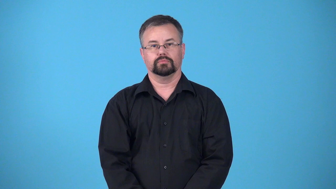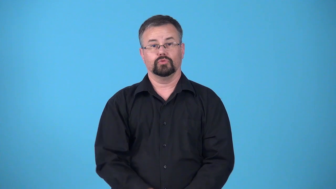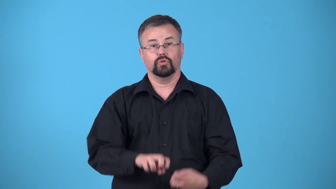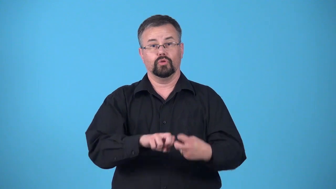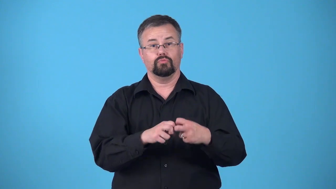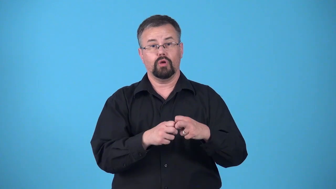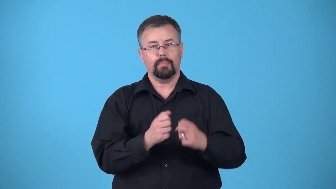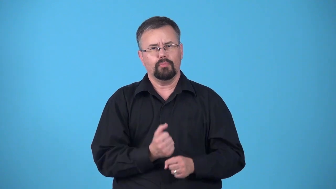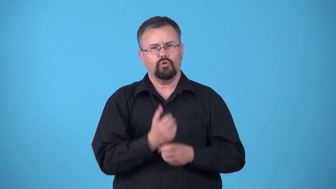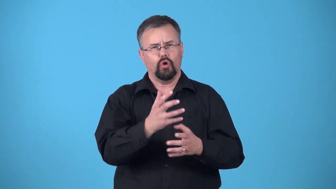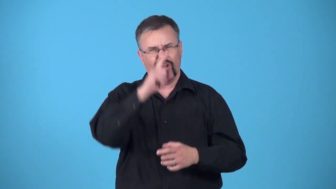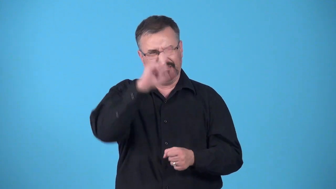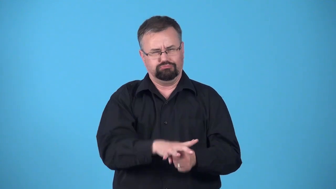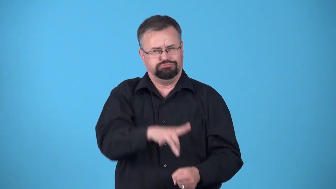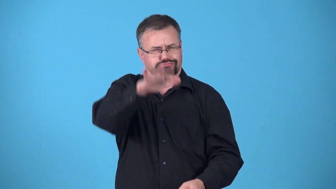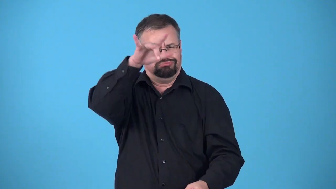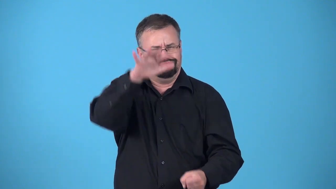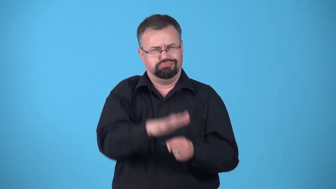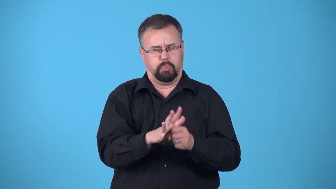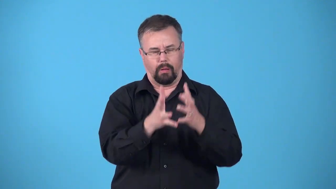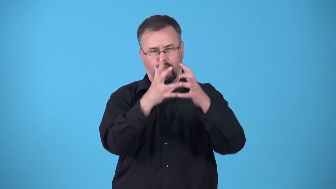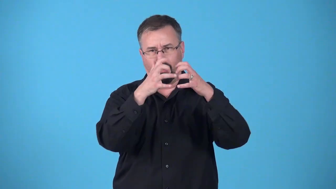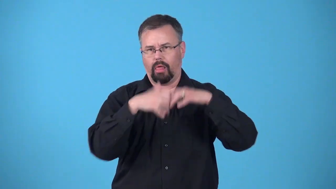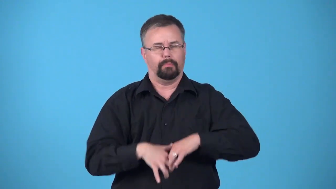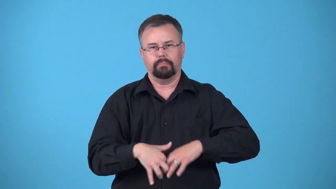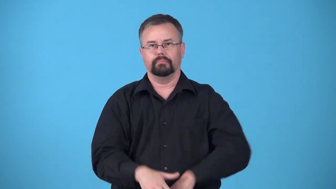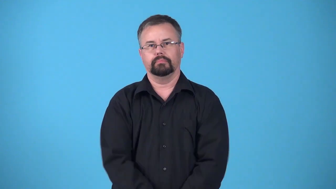straw that broke the camel's back